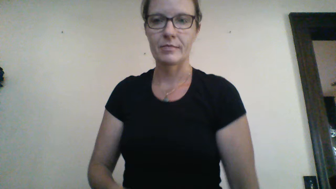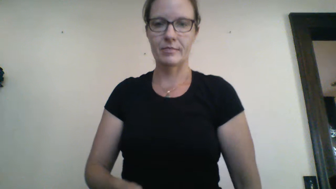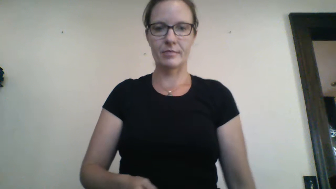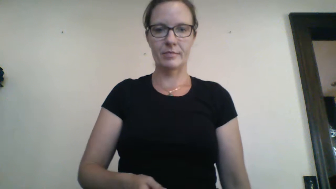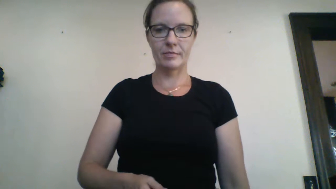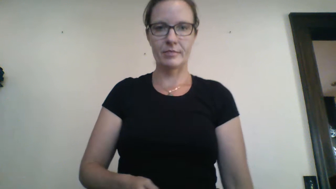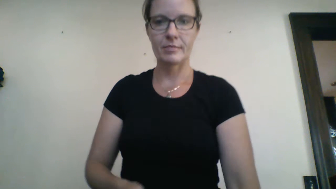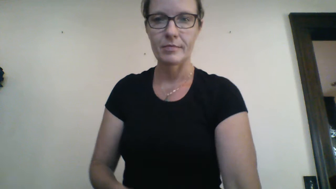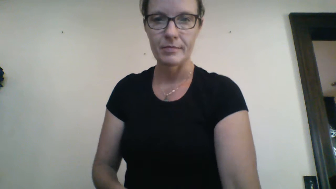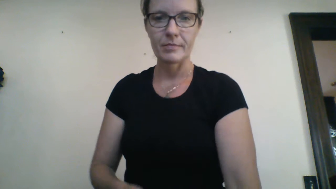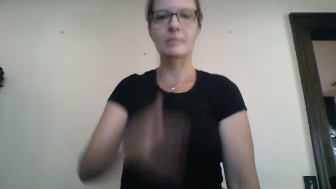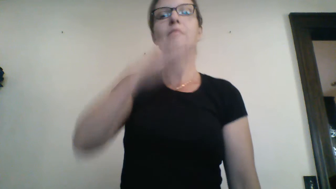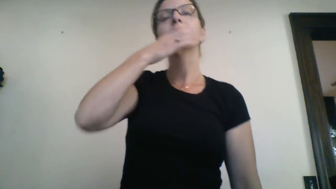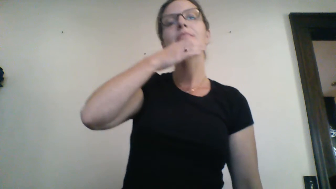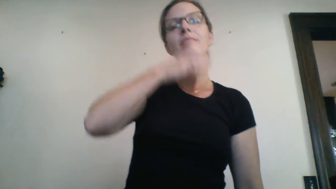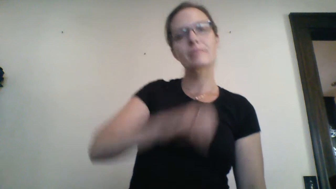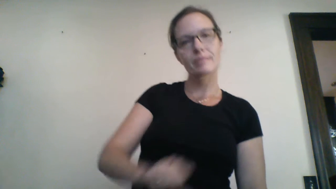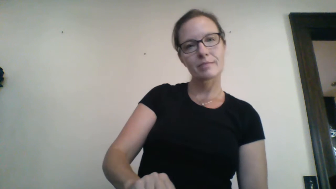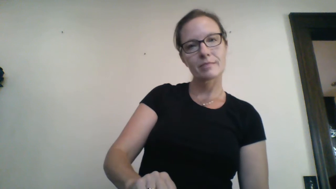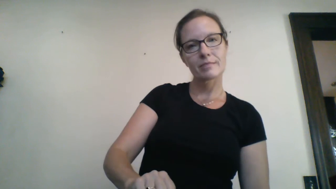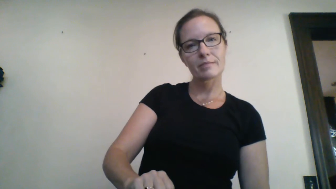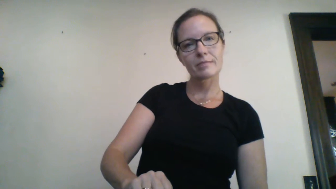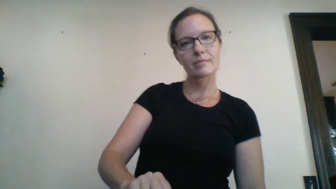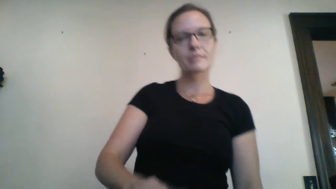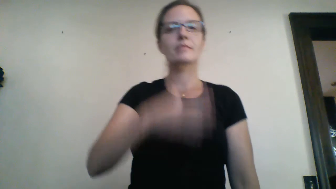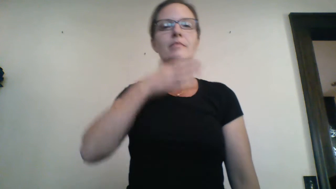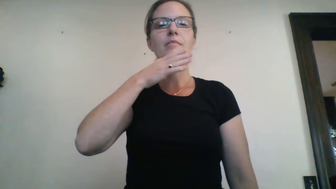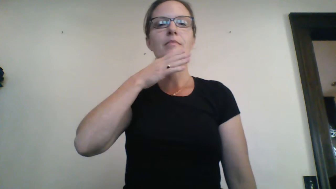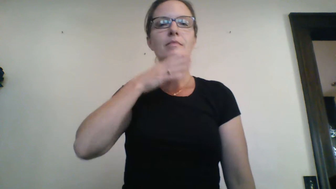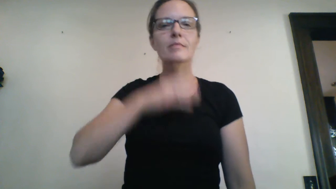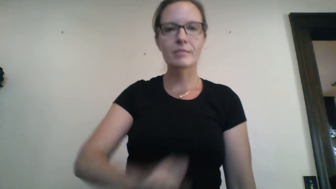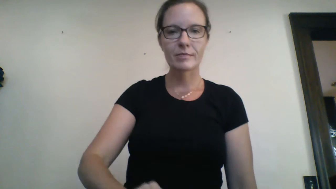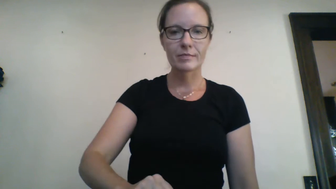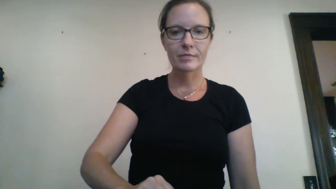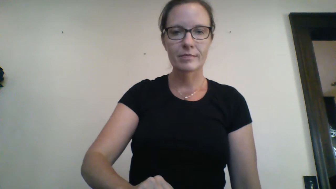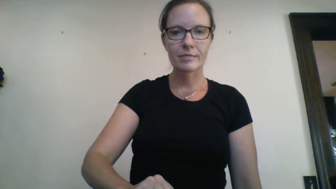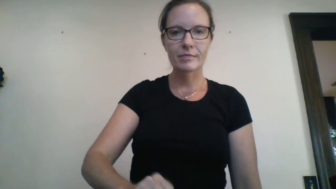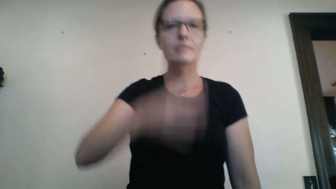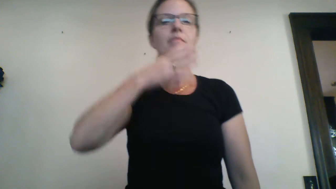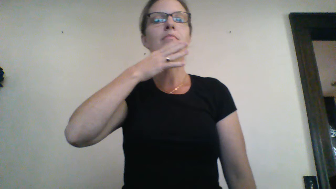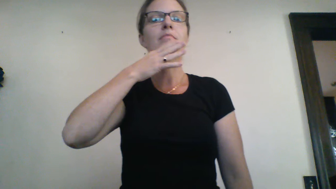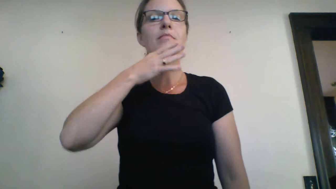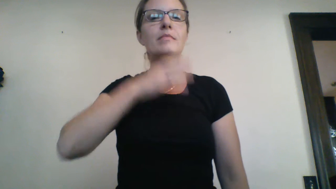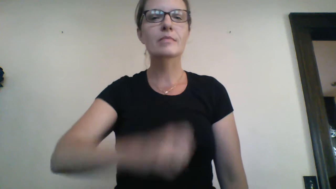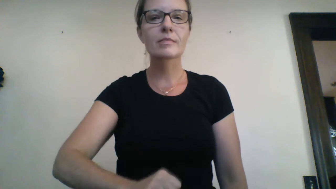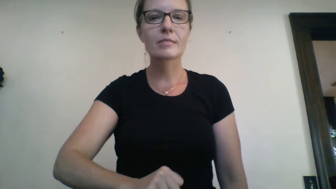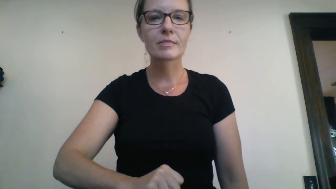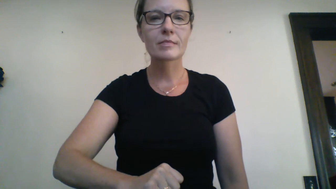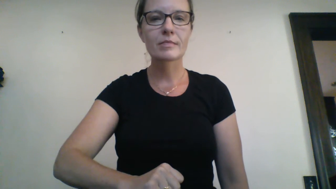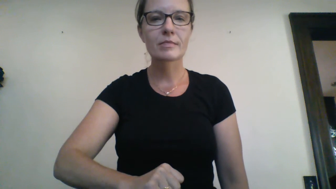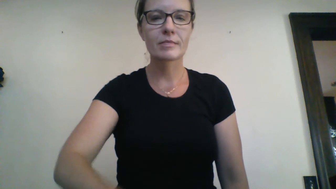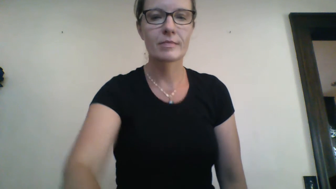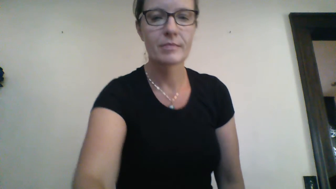Age,Old